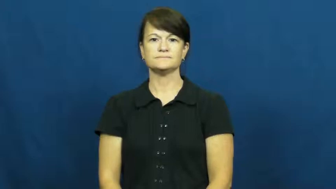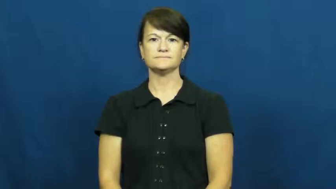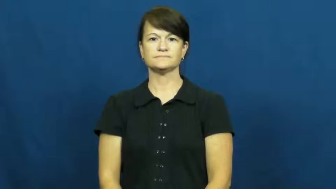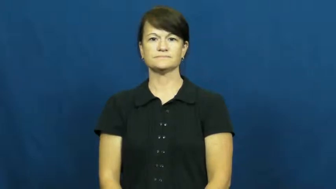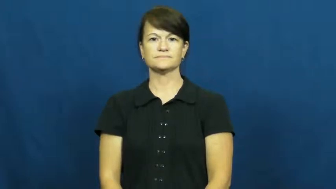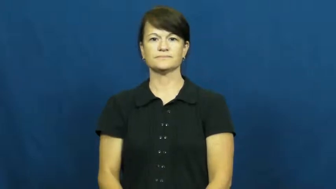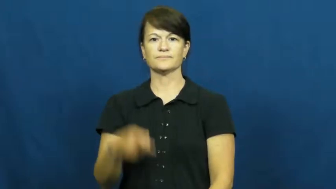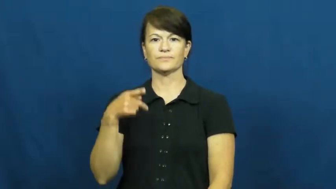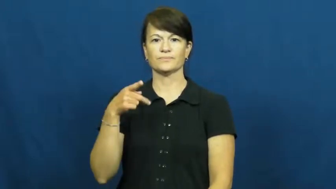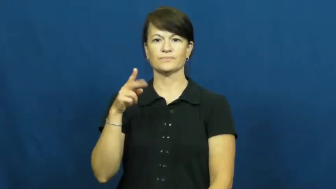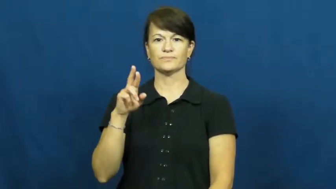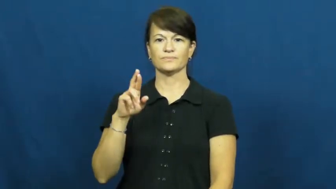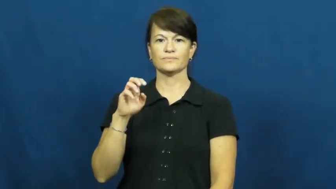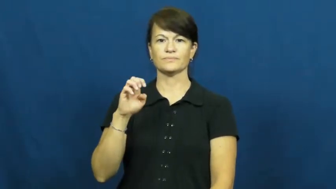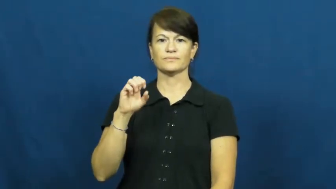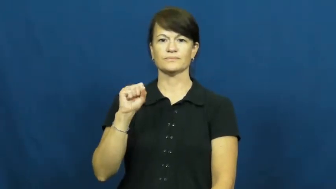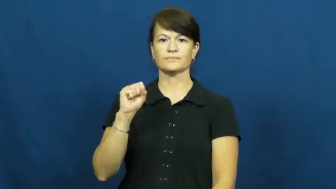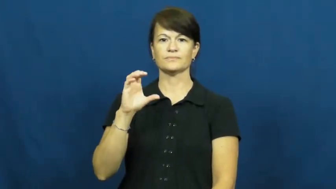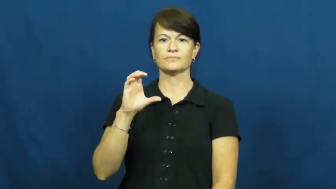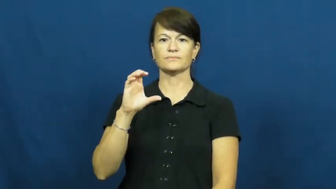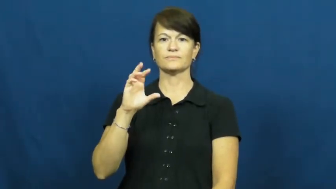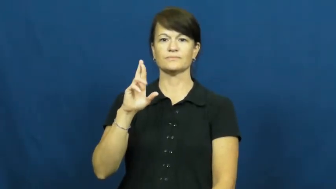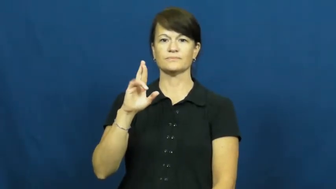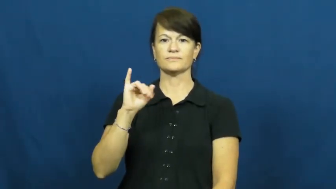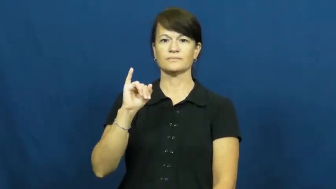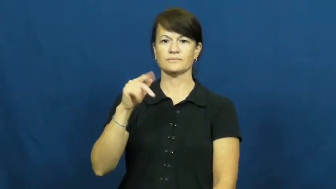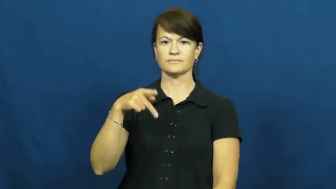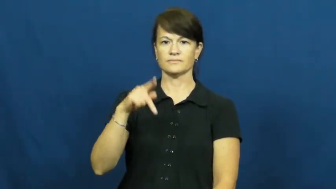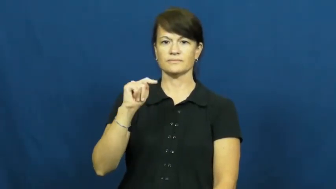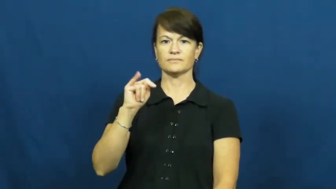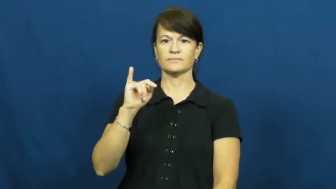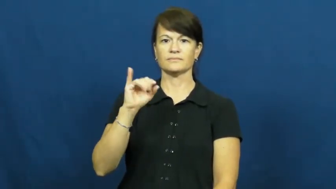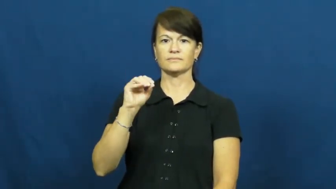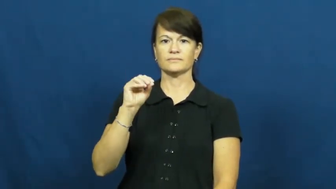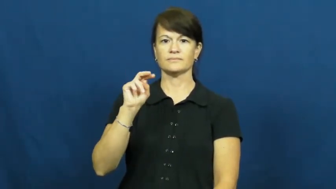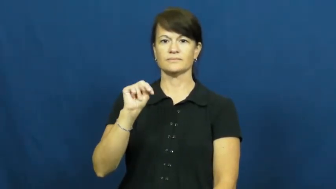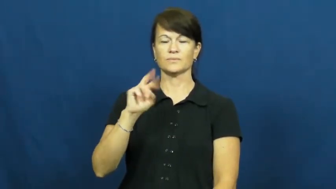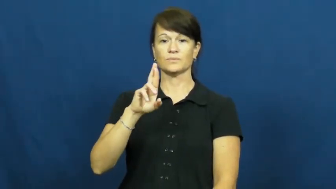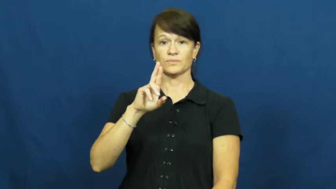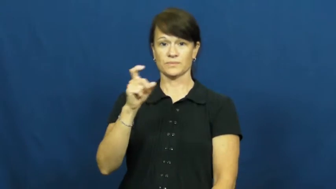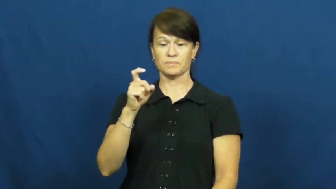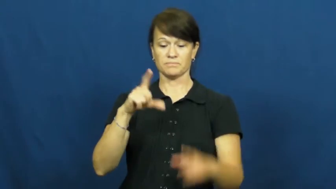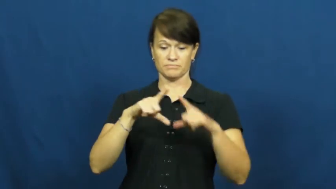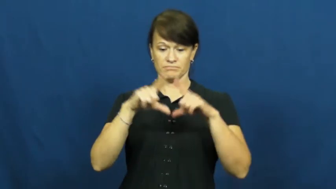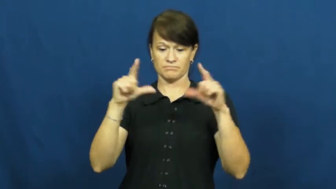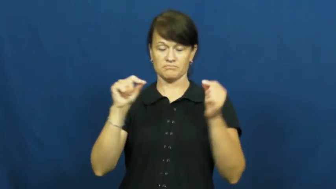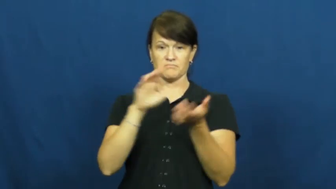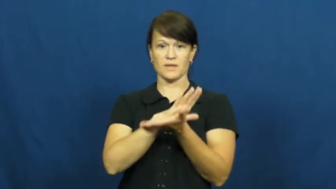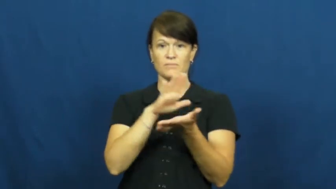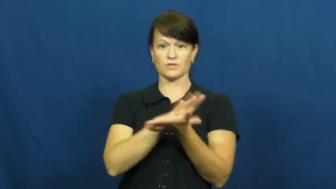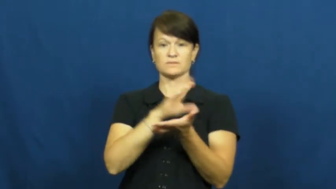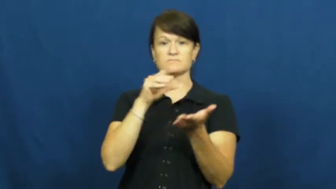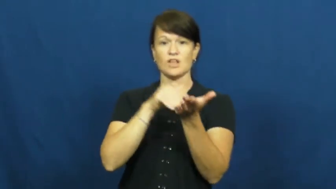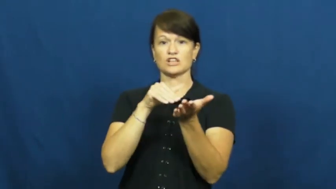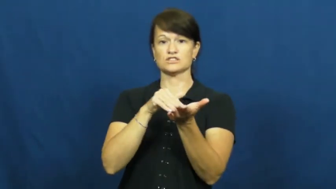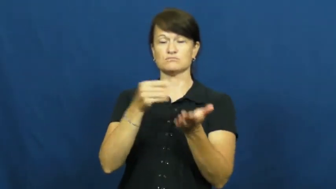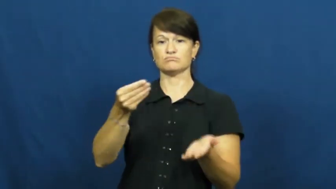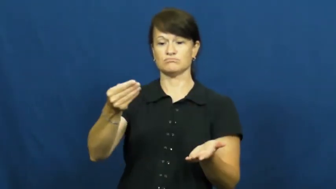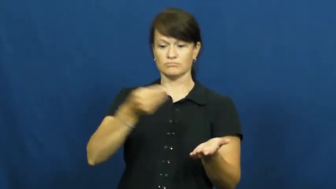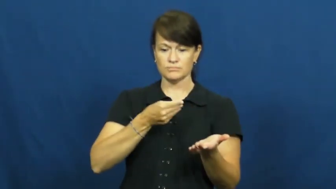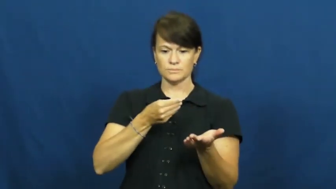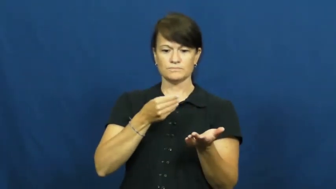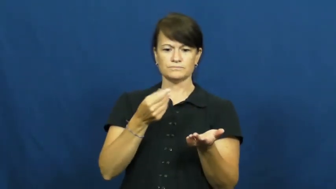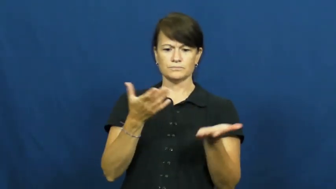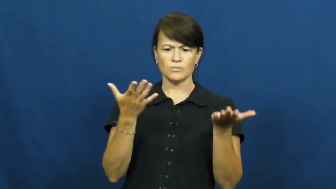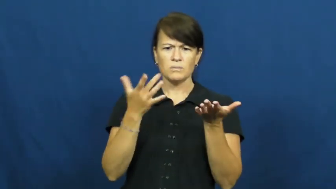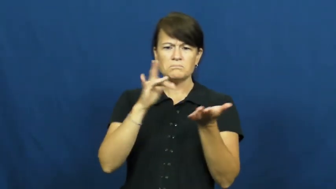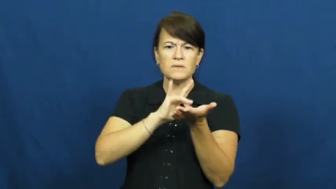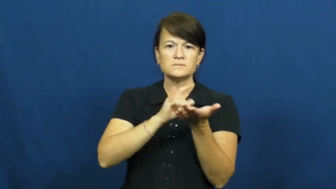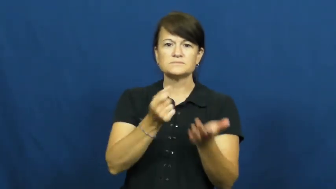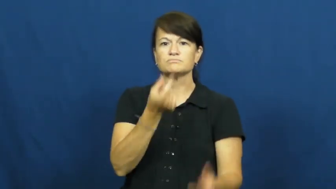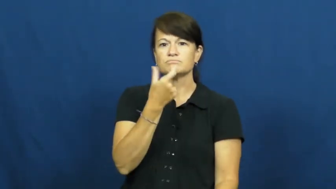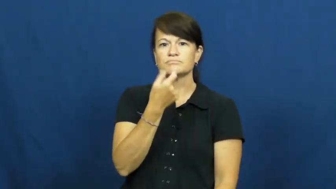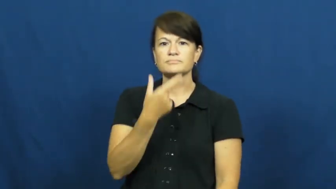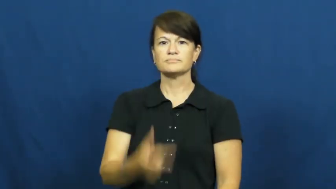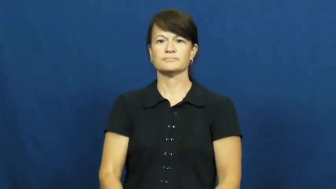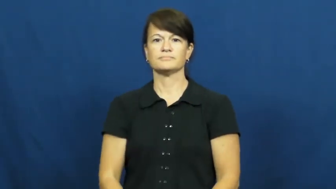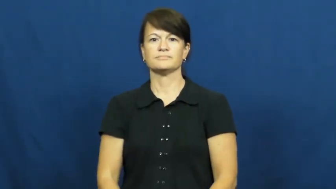prescription